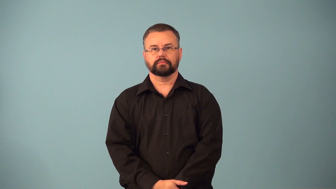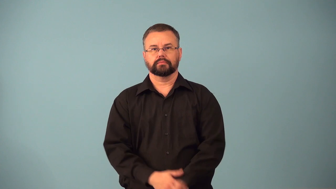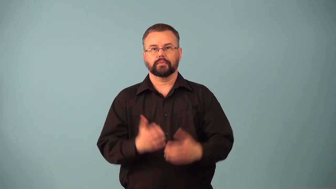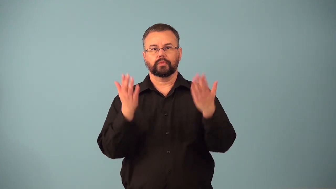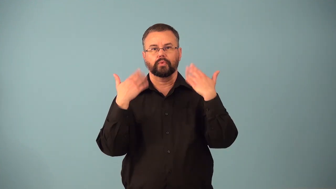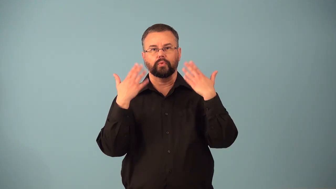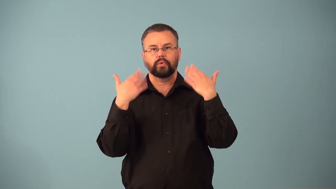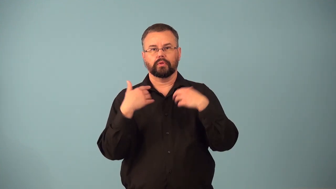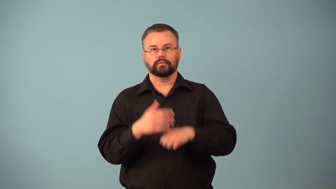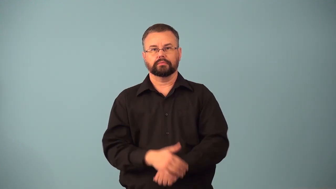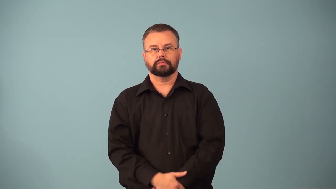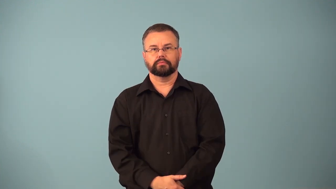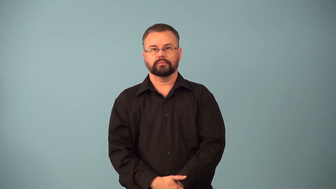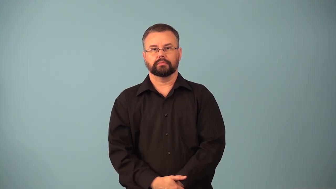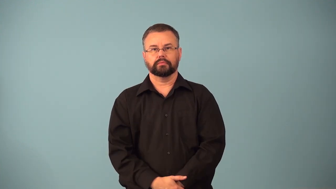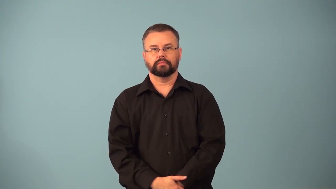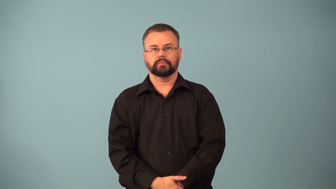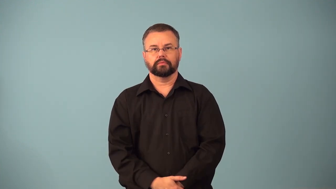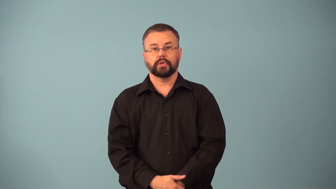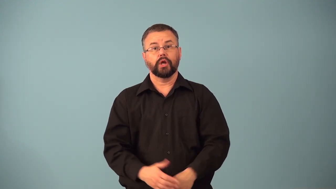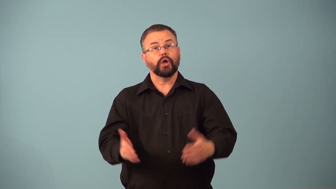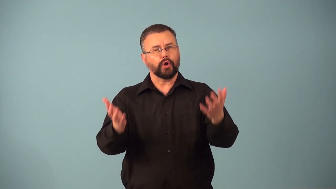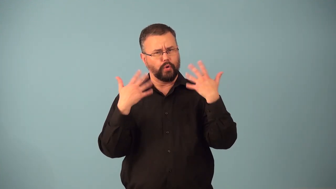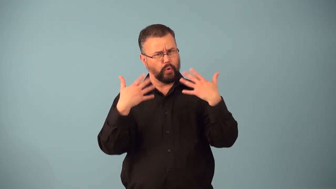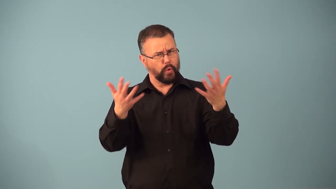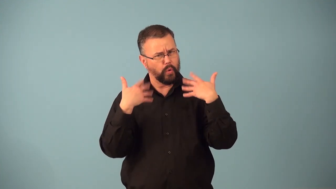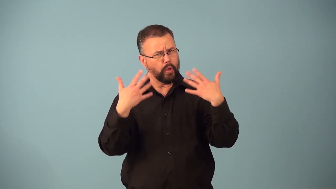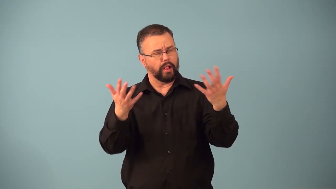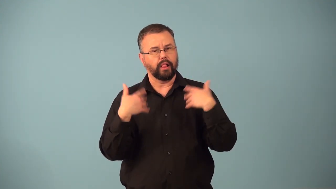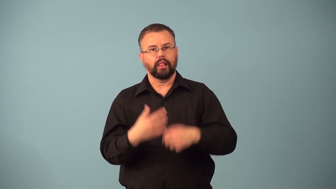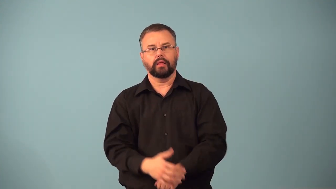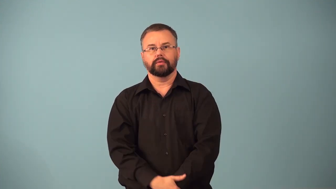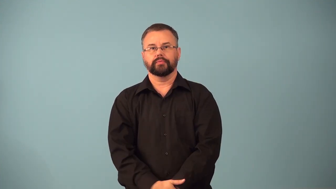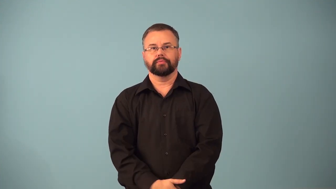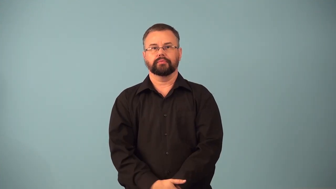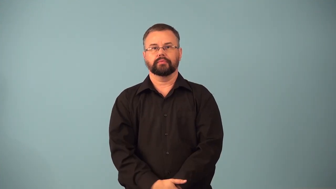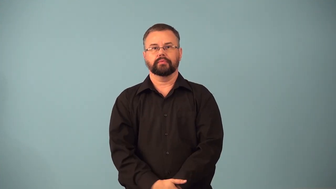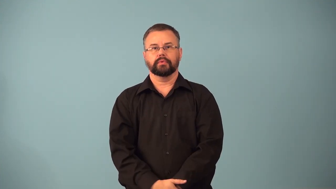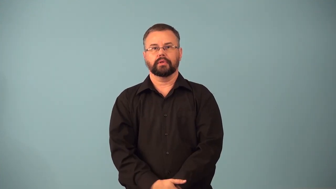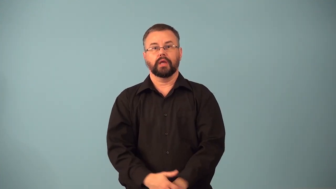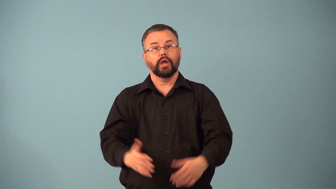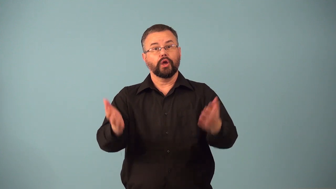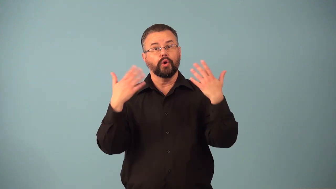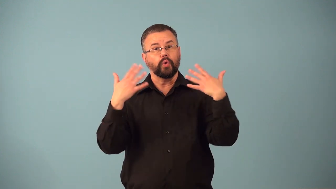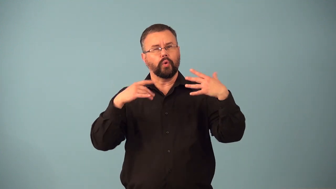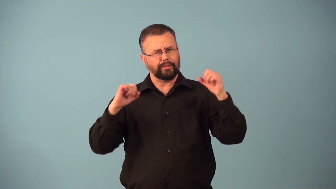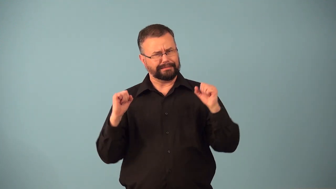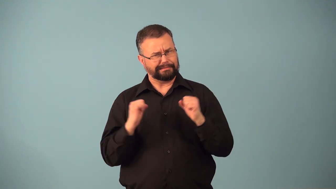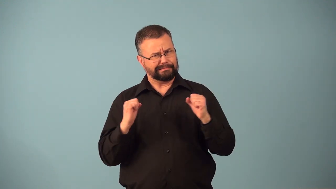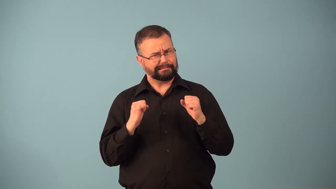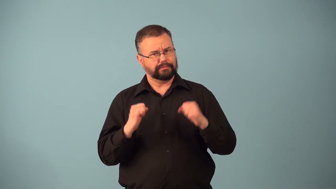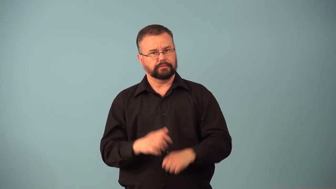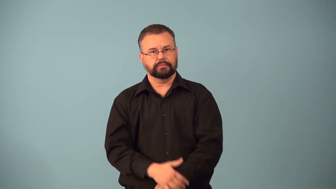cool,cooler,coolest